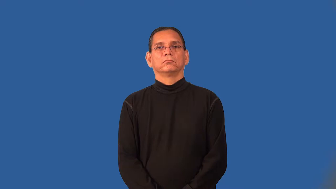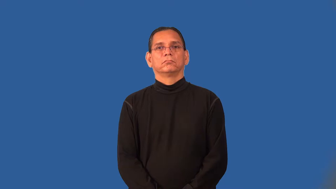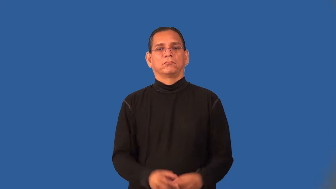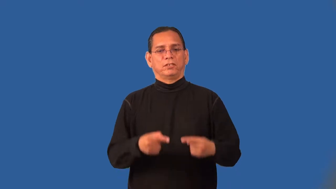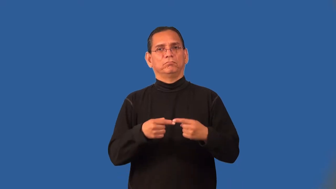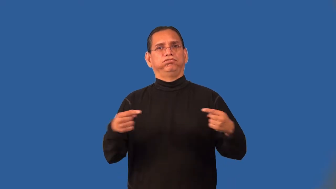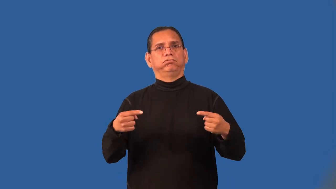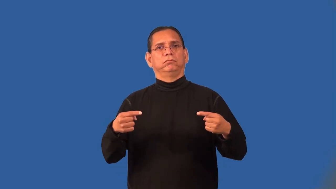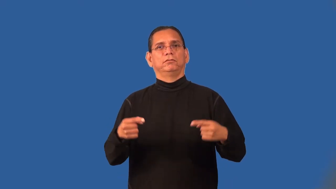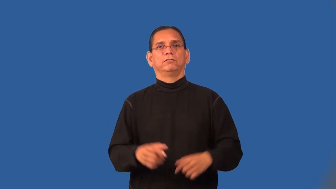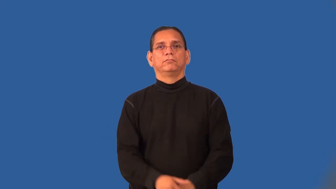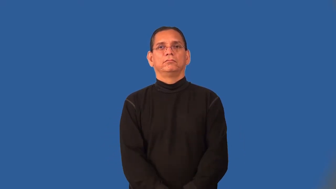polarize